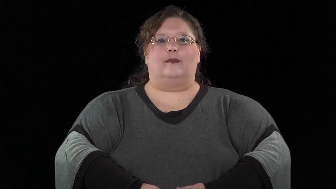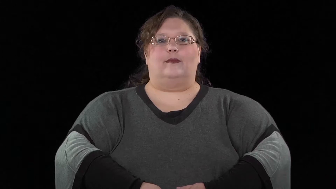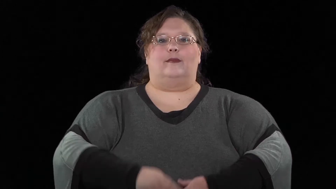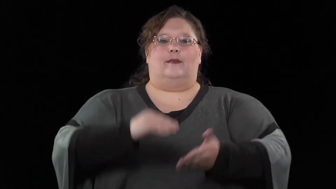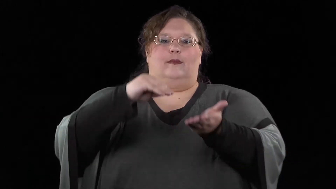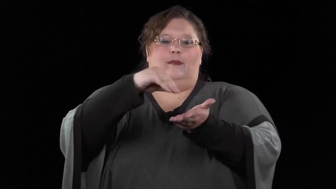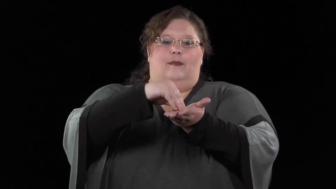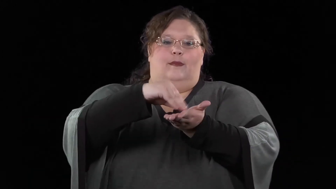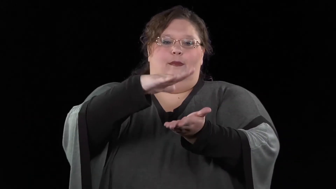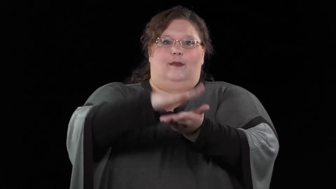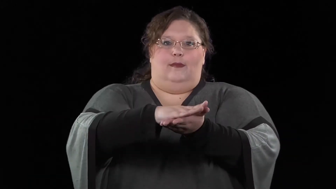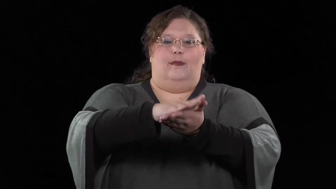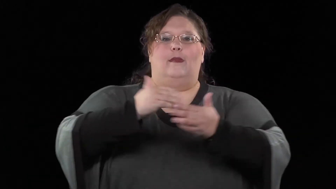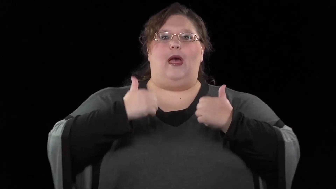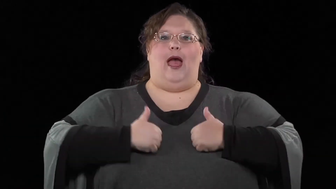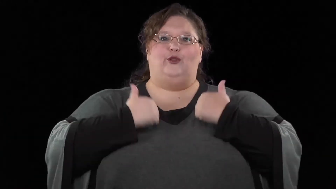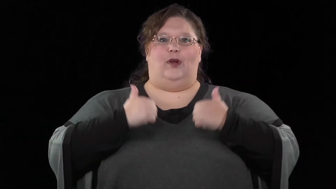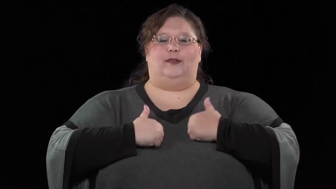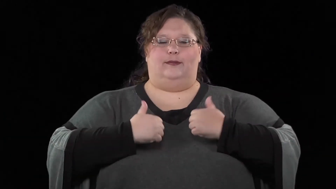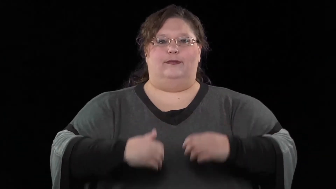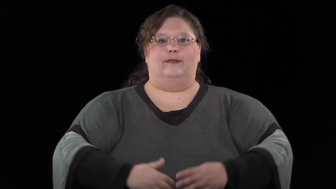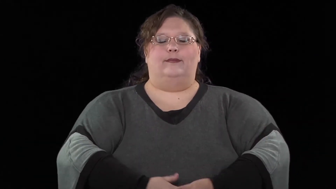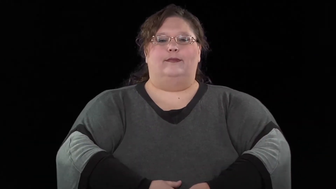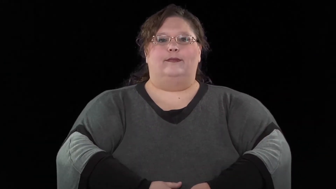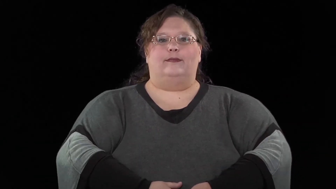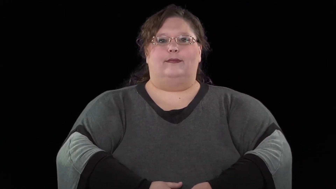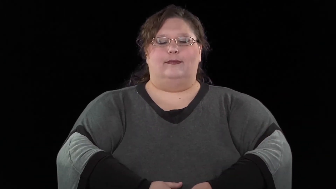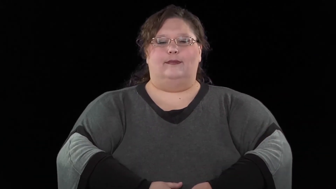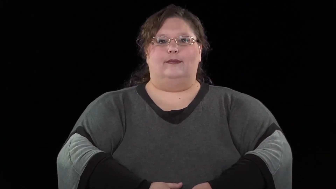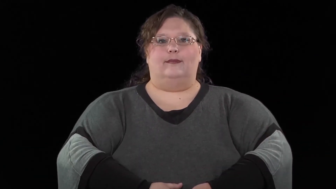Write your address